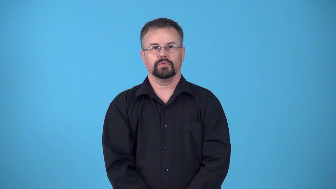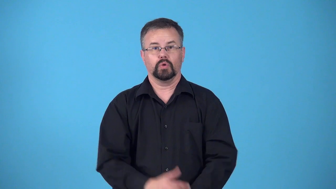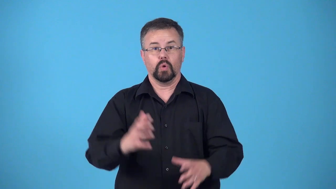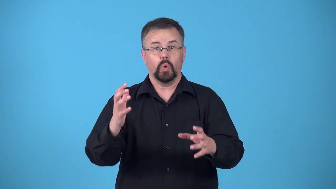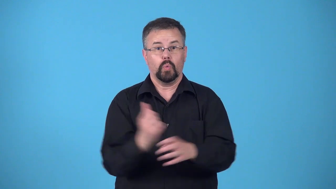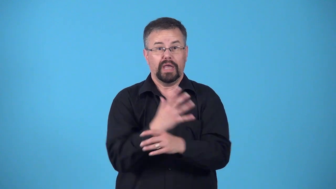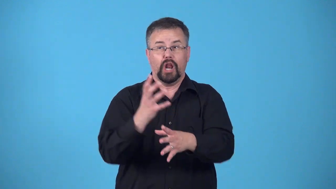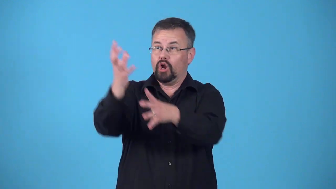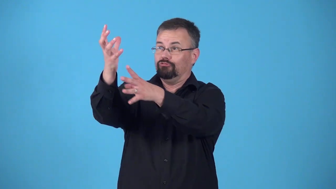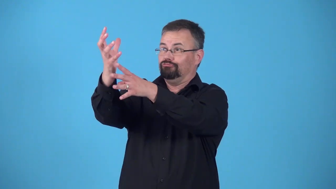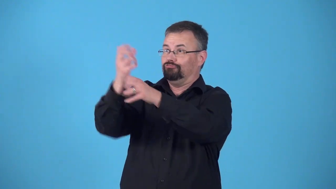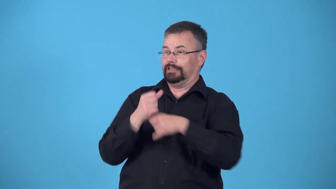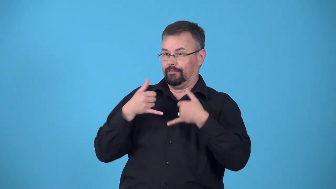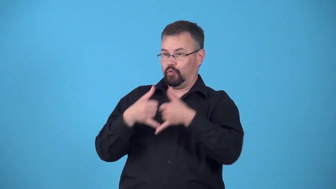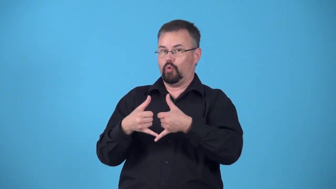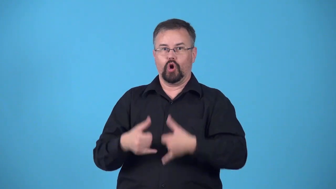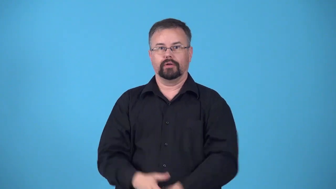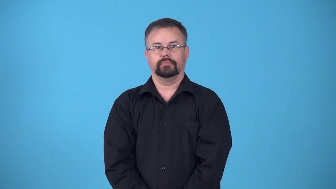to the victor go the spoils